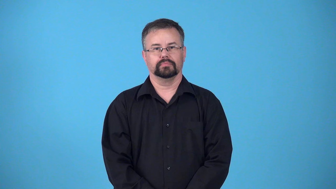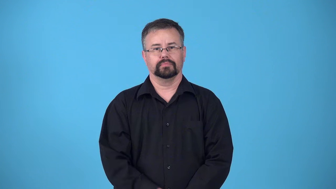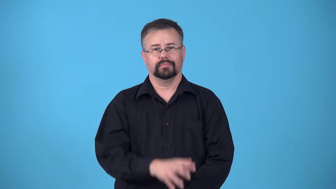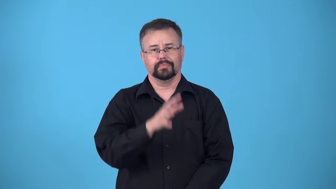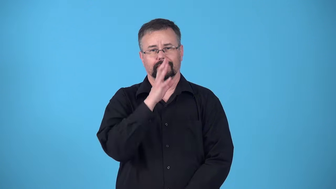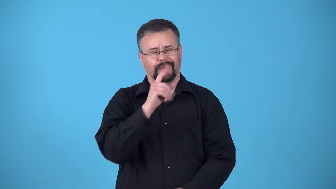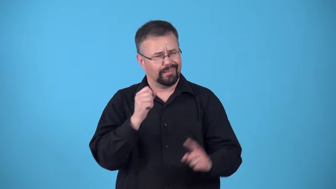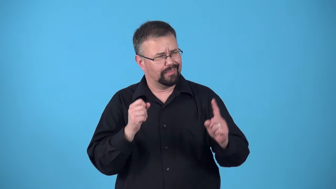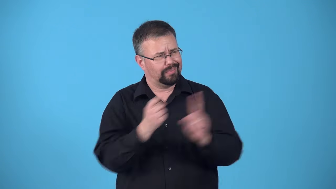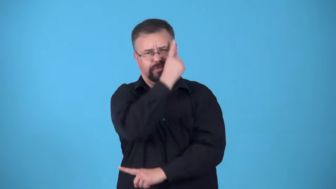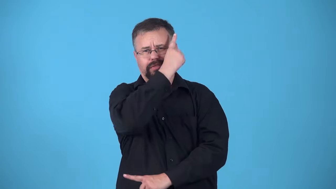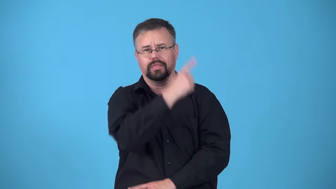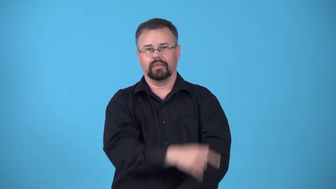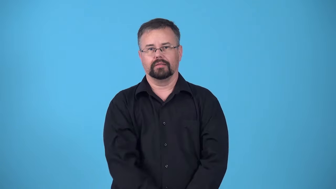what does that have to do with the price of tea in china